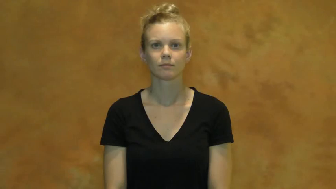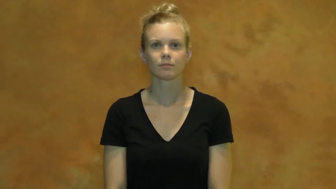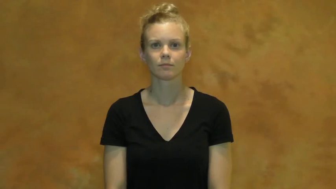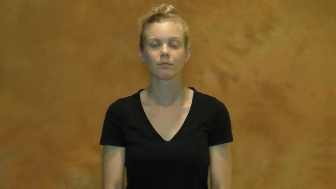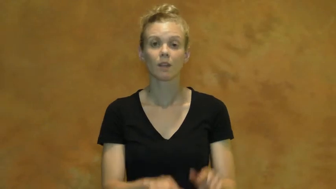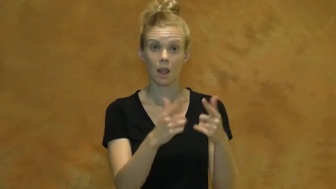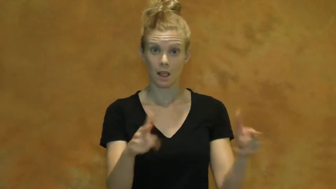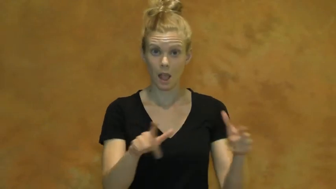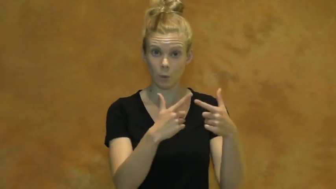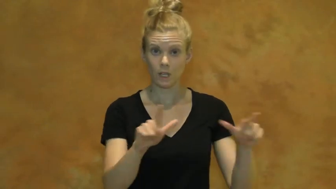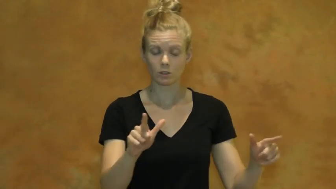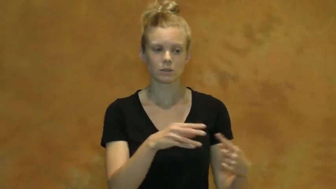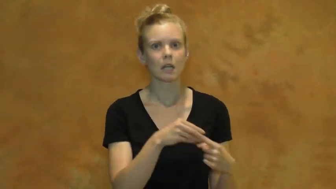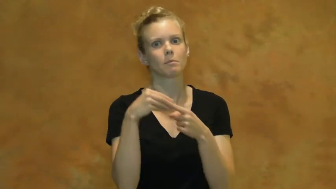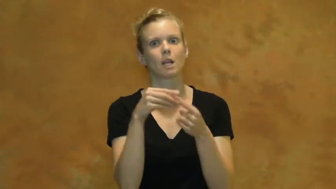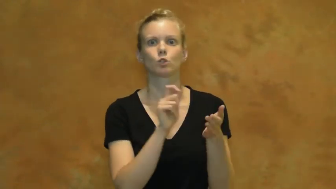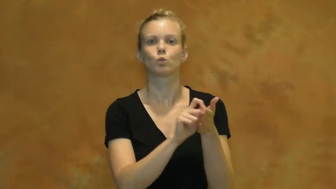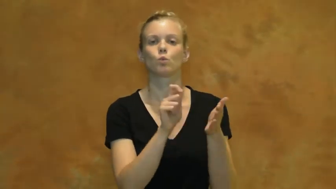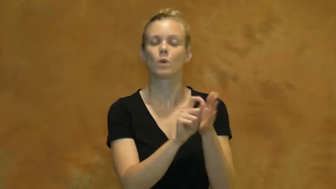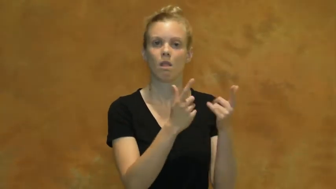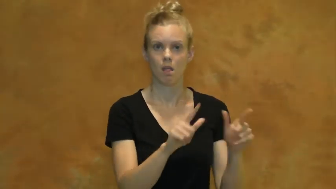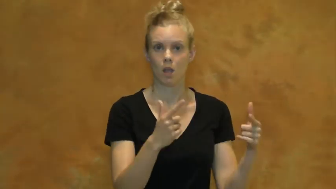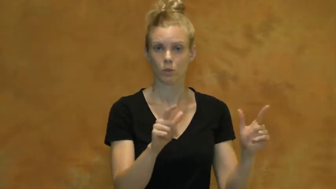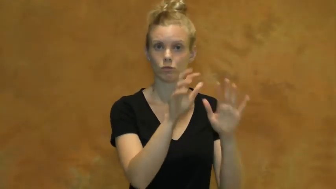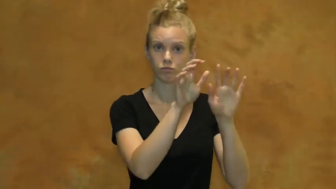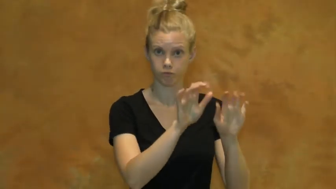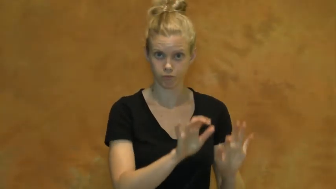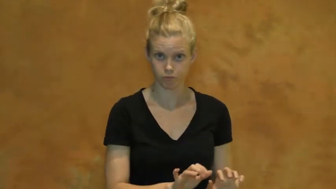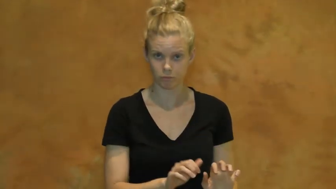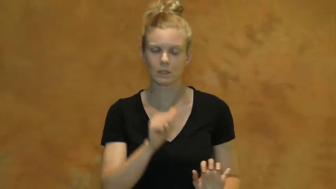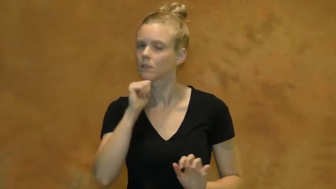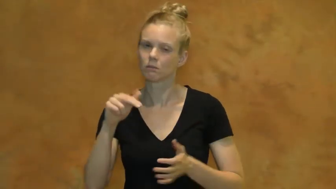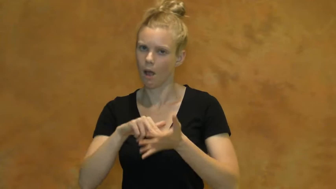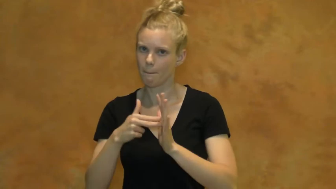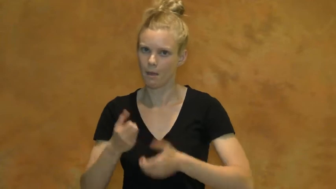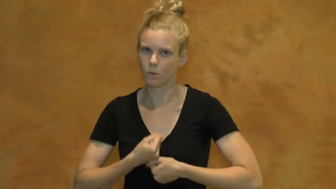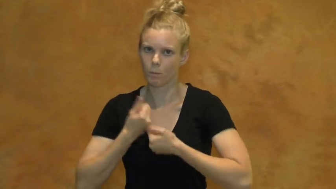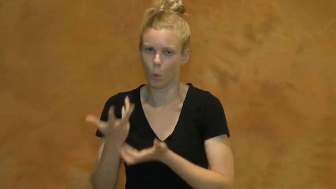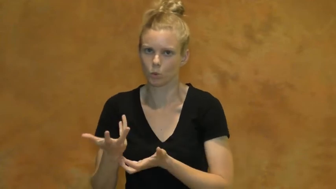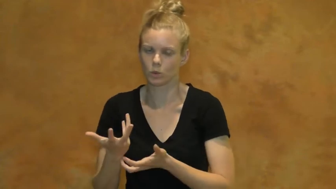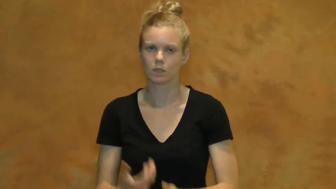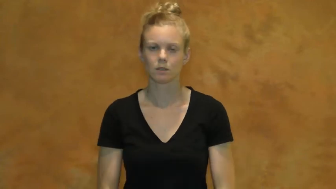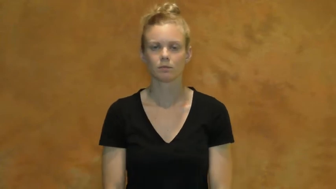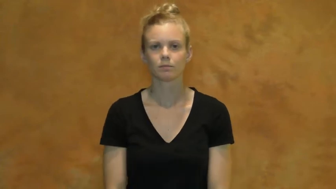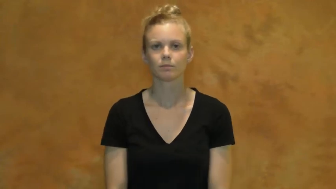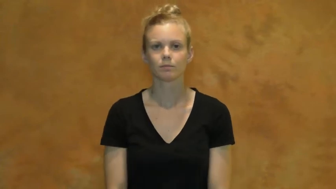prose